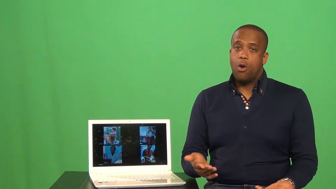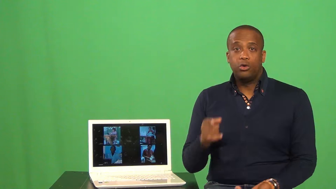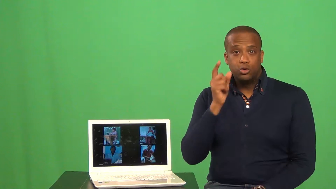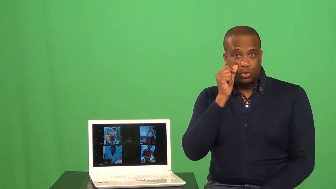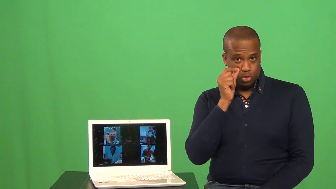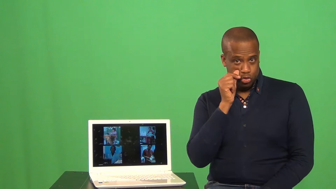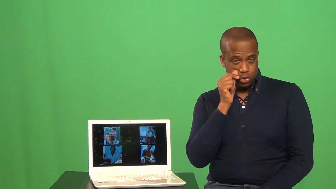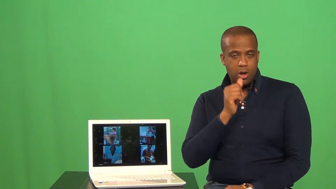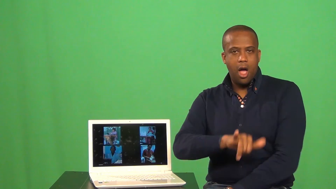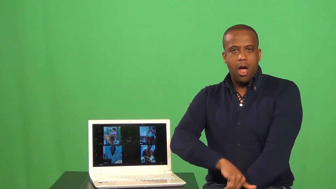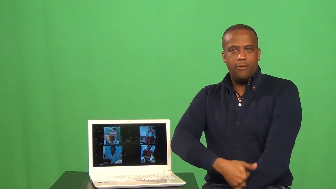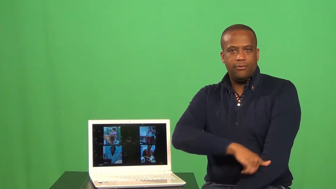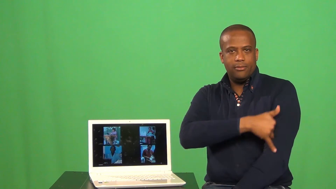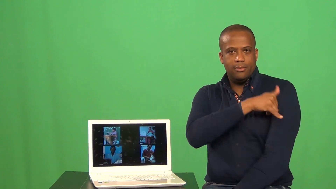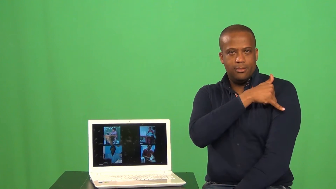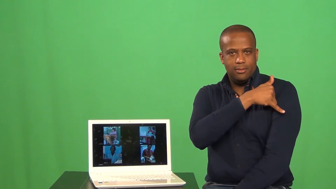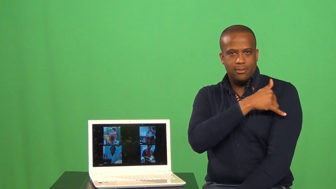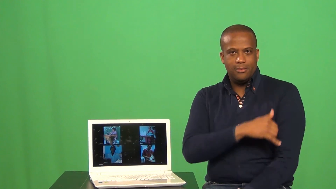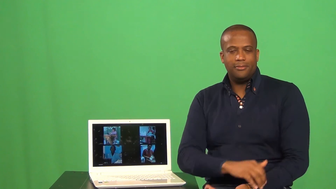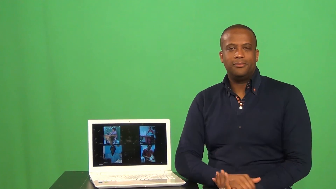tailorseamstress